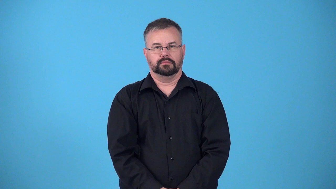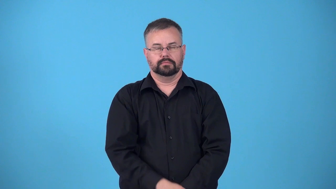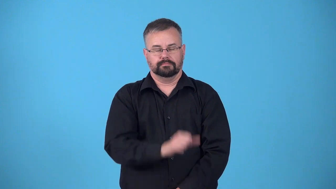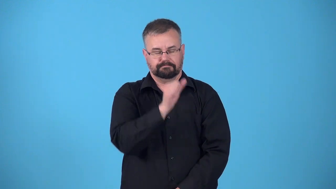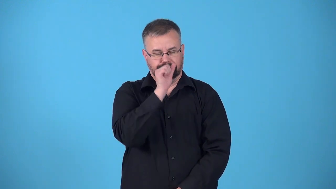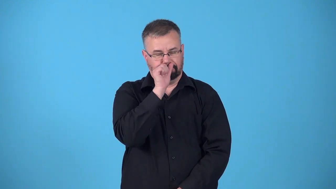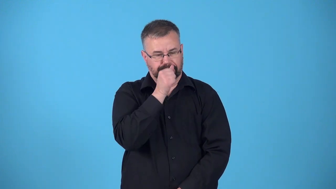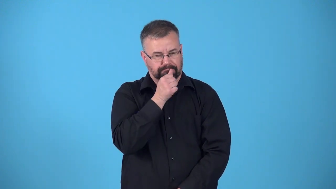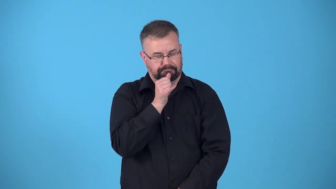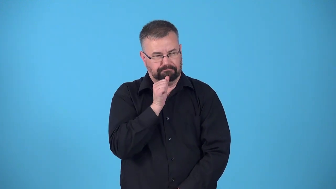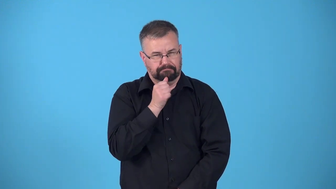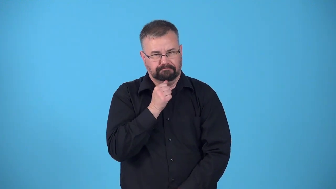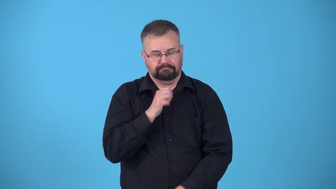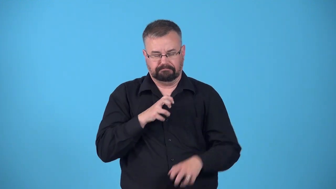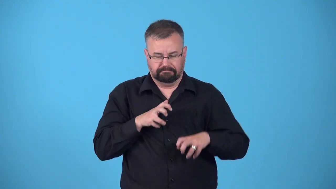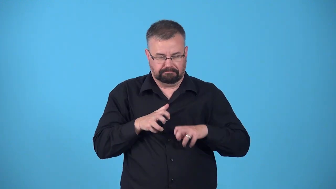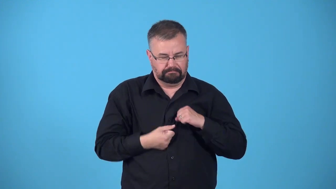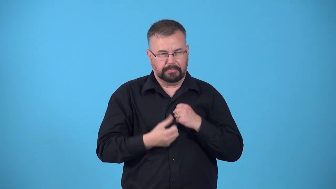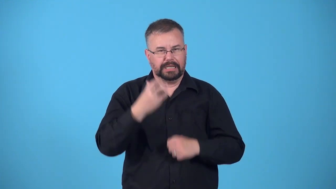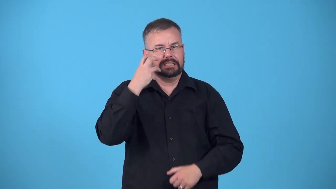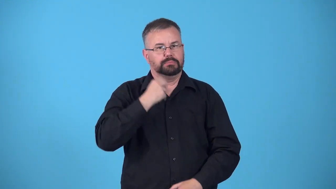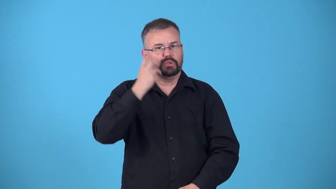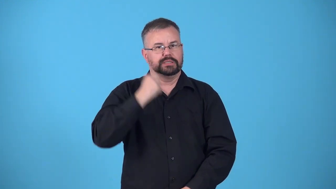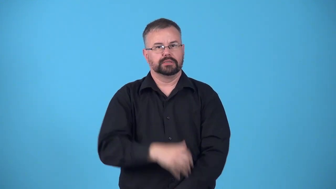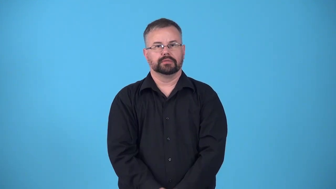trial